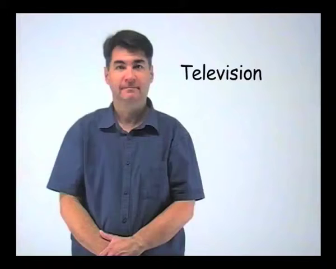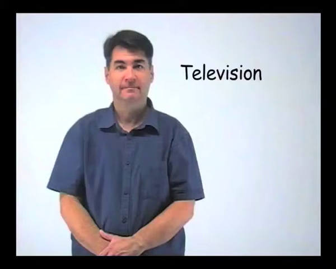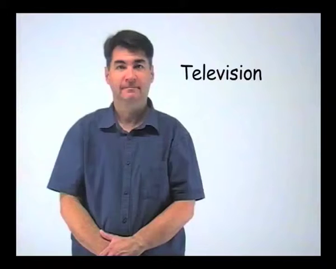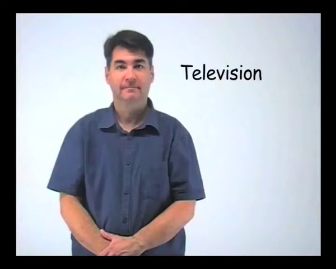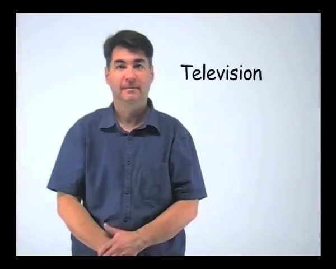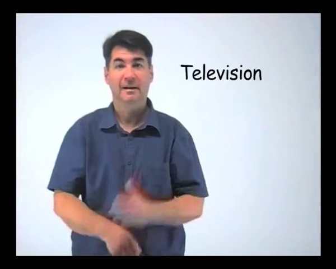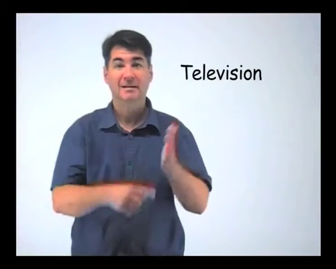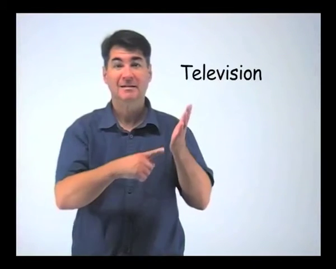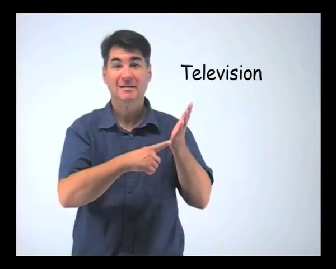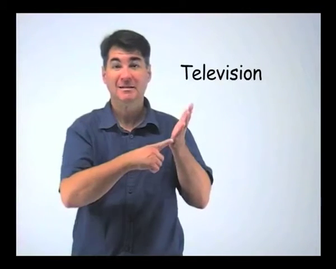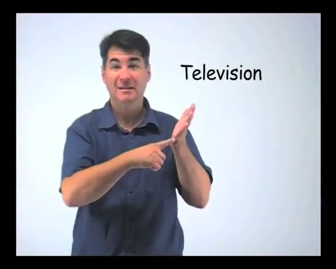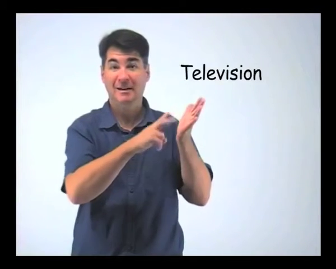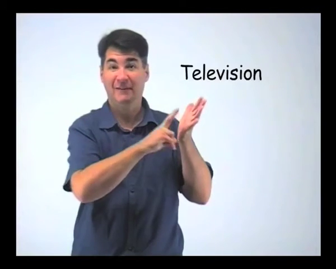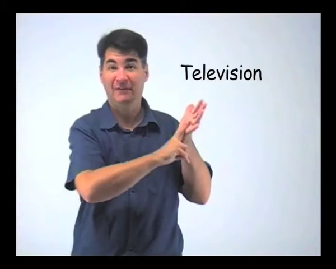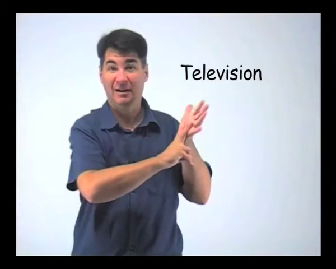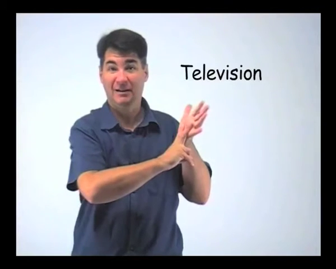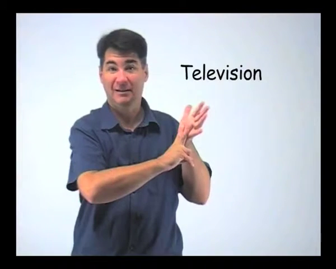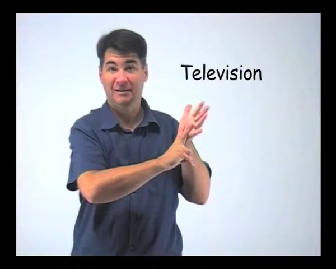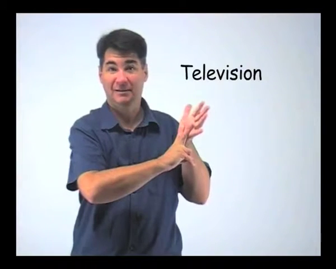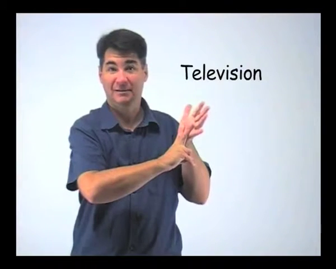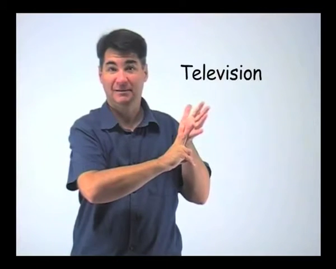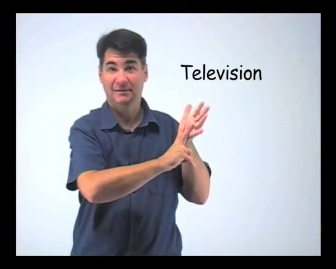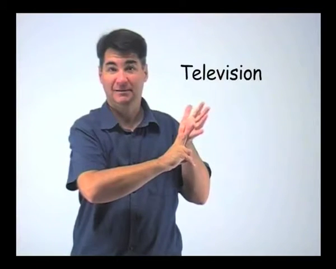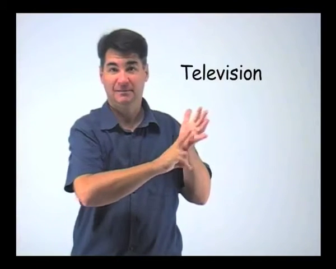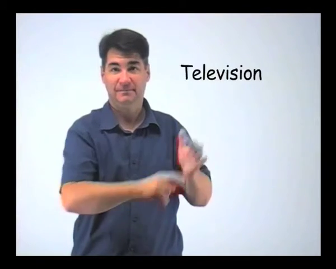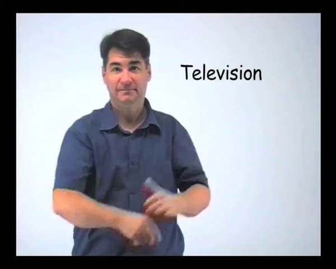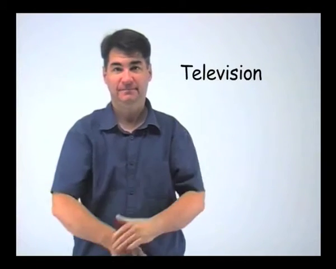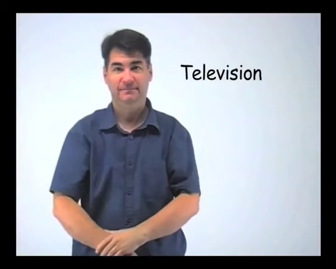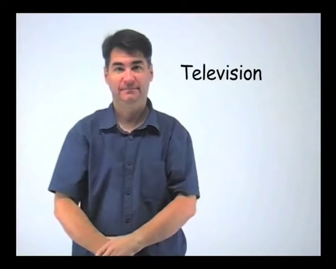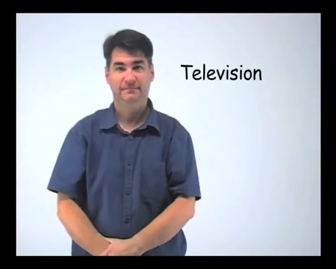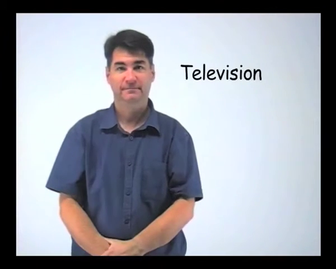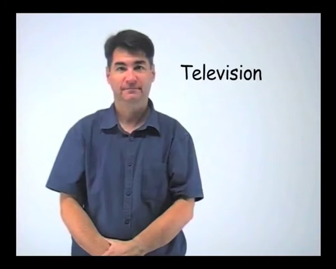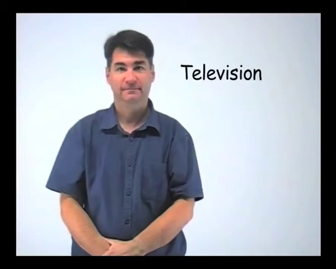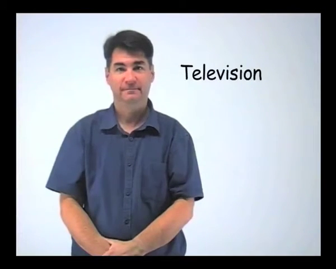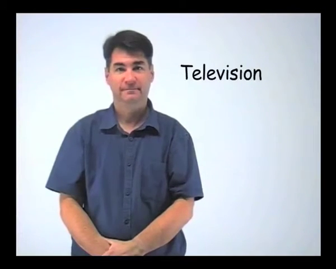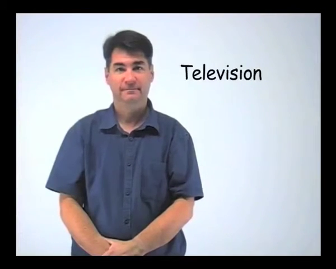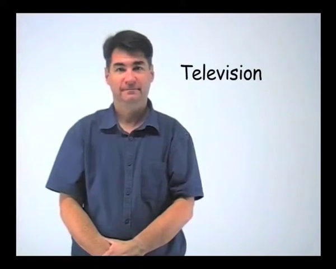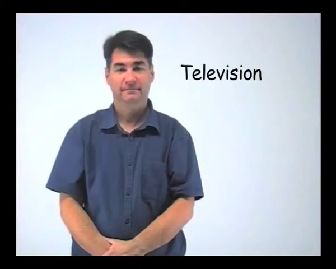Television